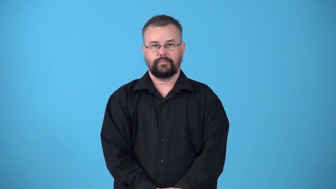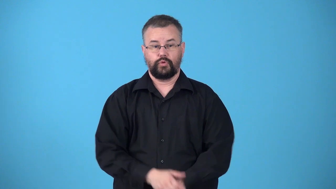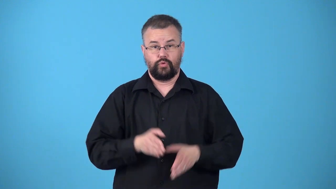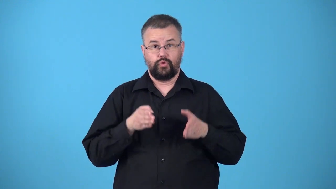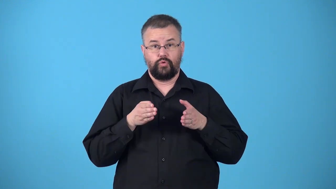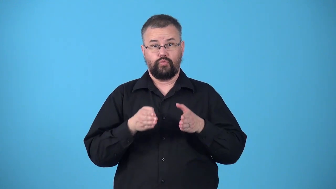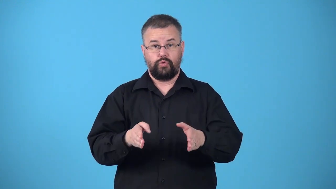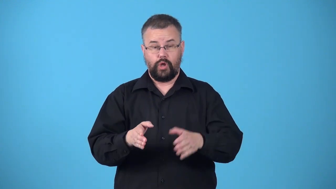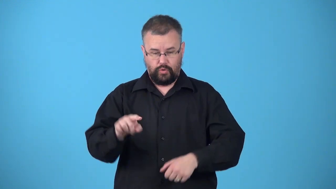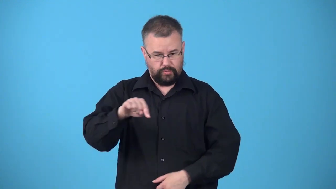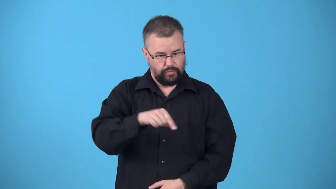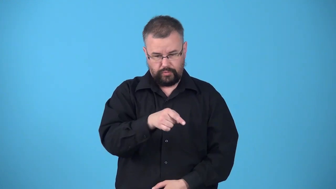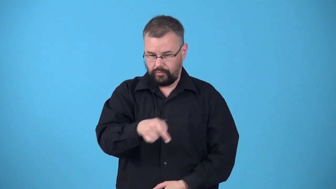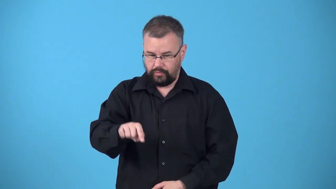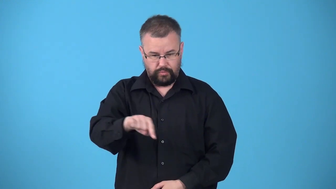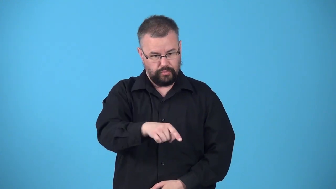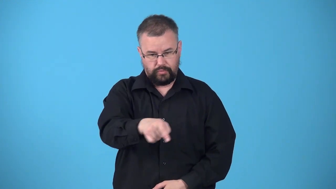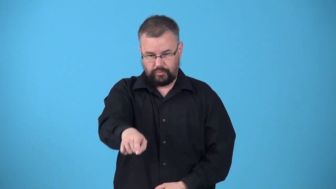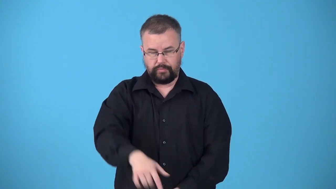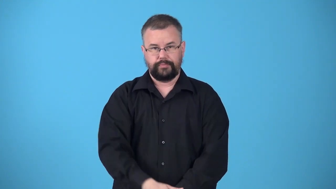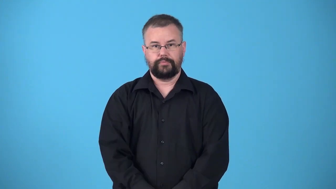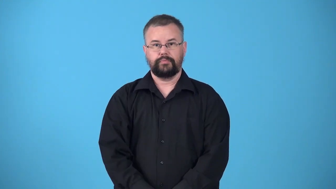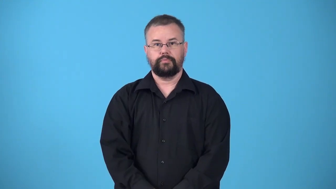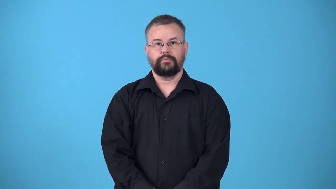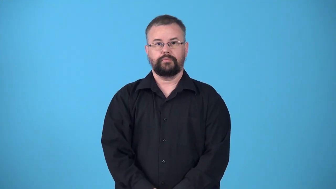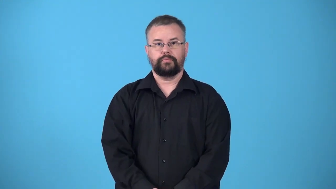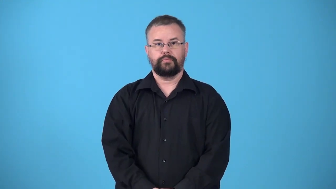twisty-road